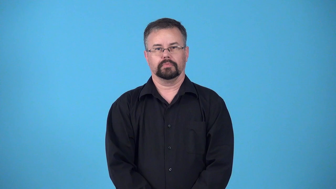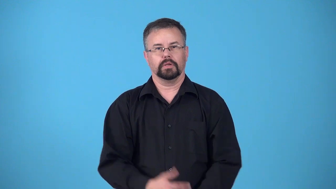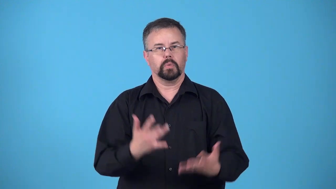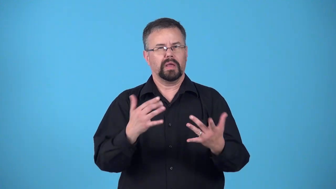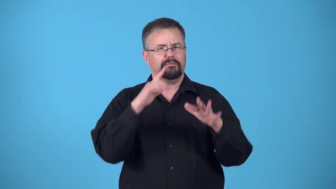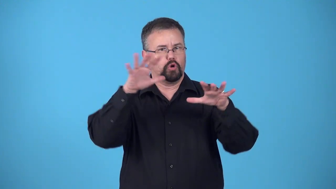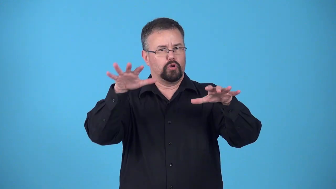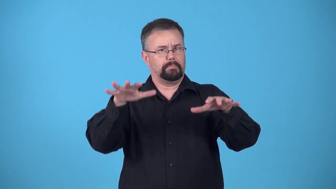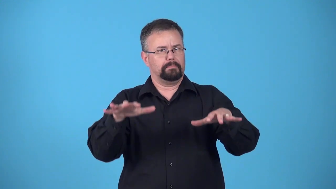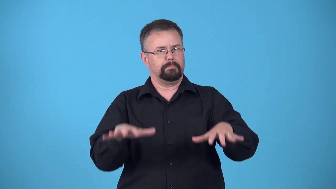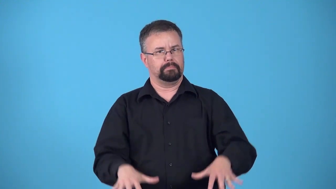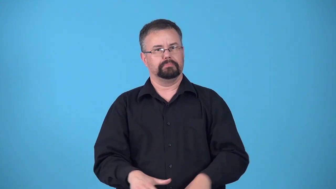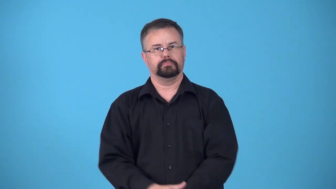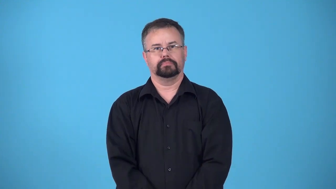waiting for the dust to settle